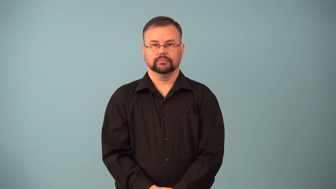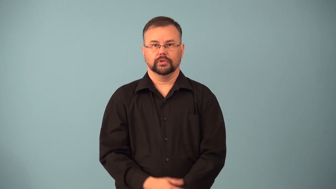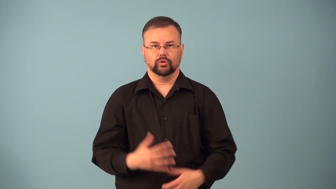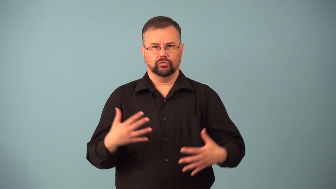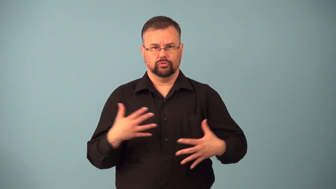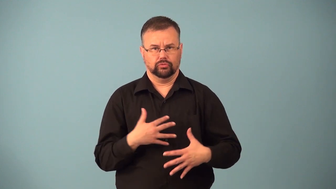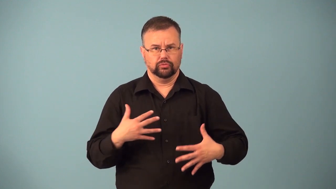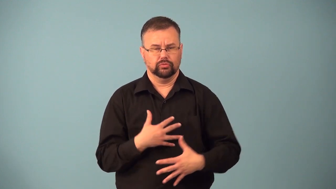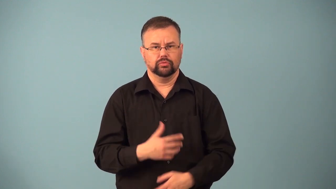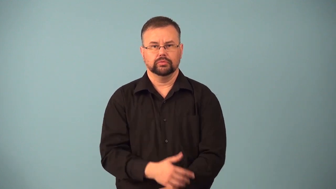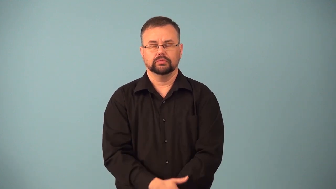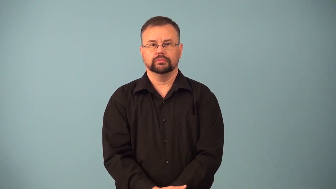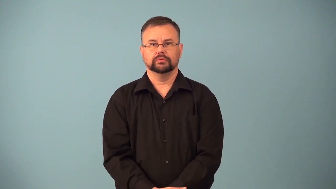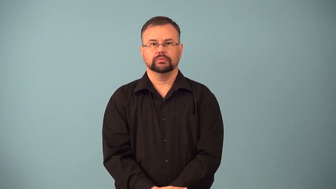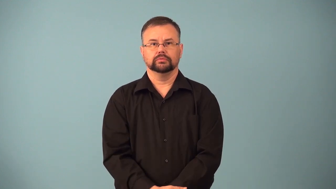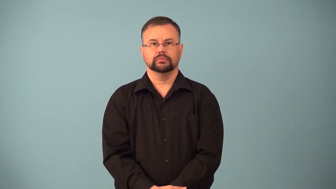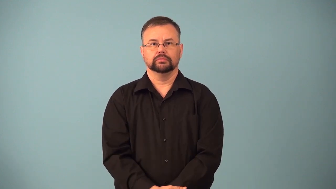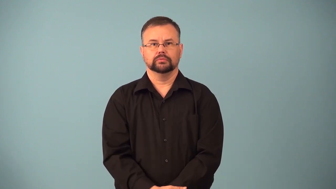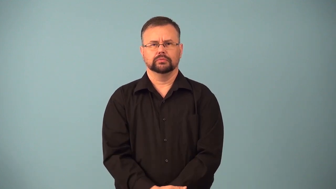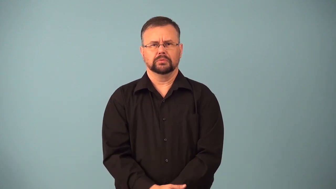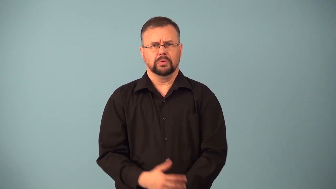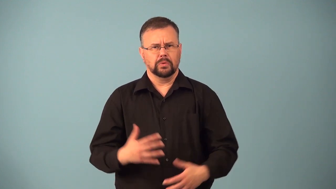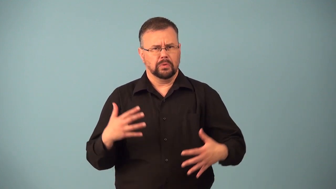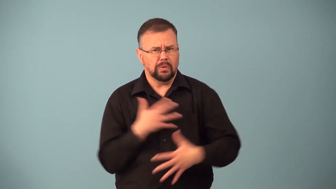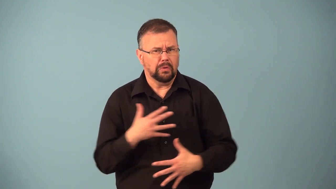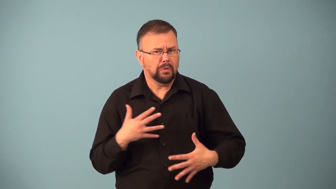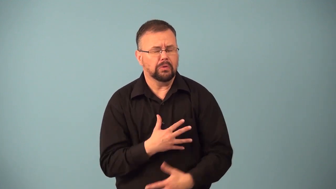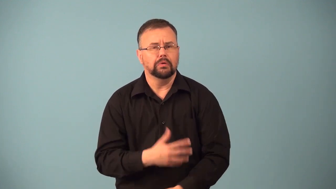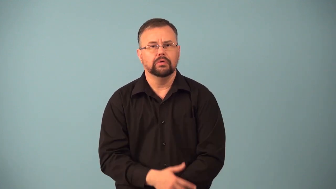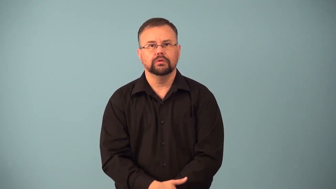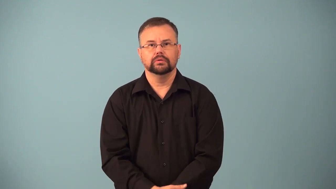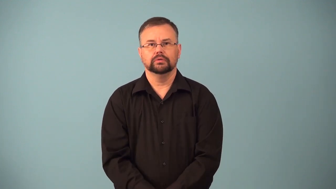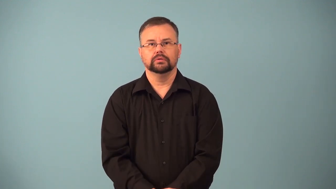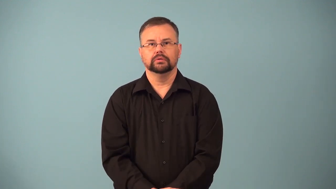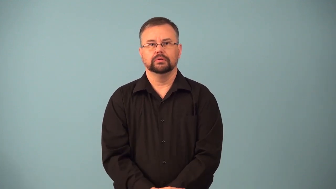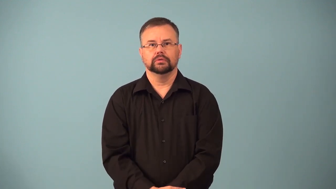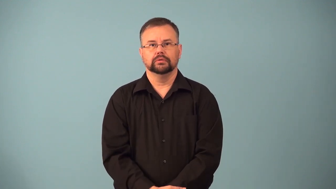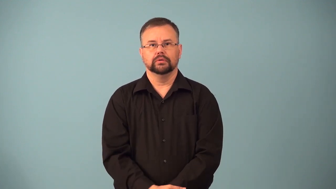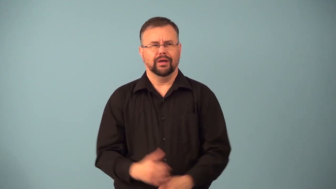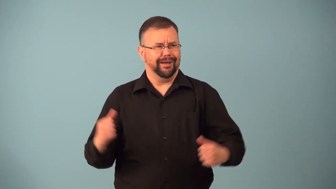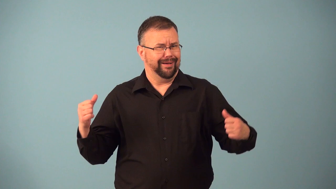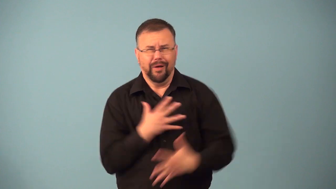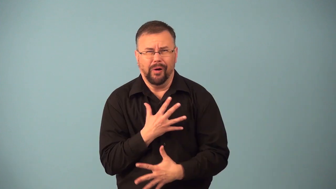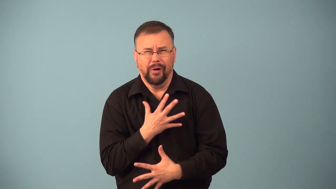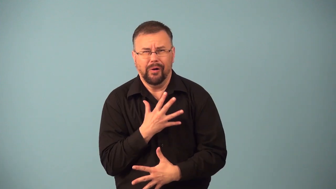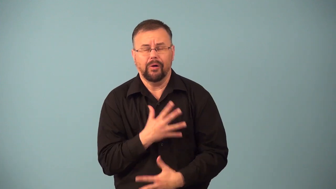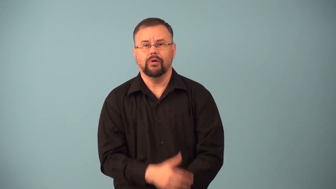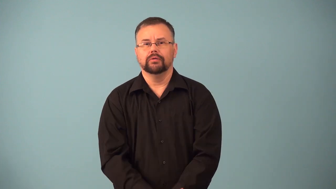horrid,horrider,horridest,scary,scarier,scariest